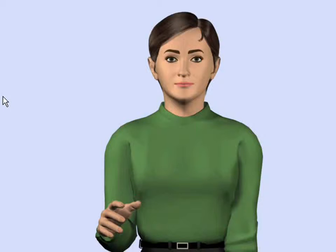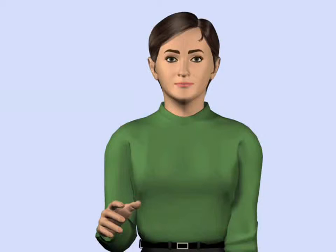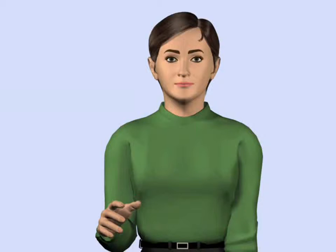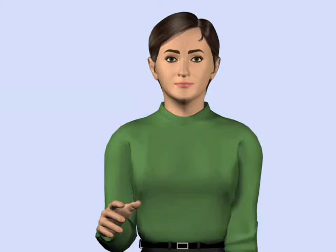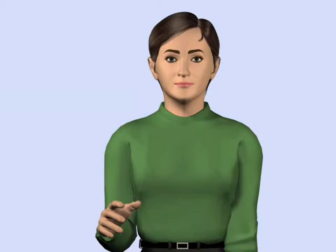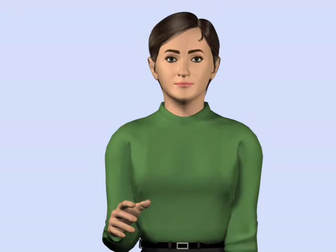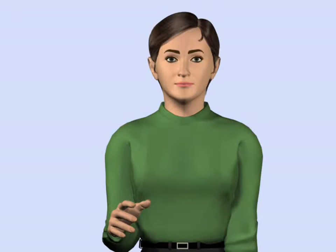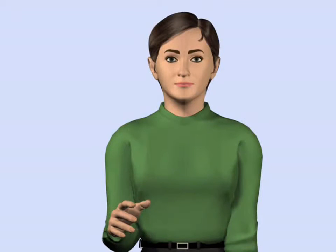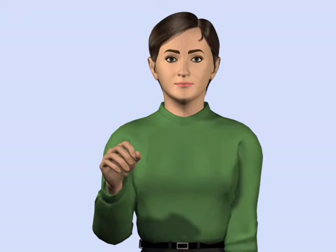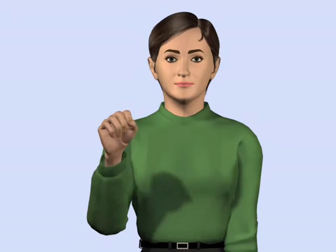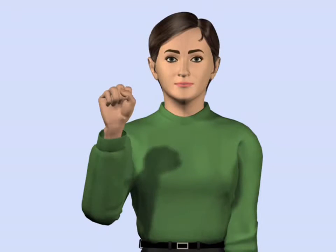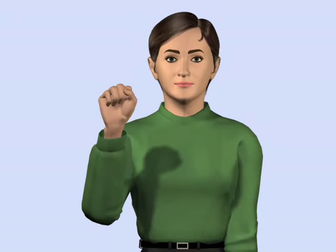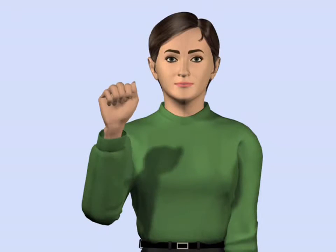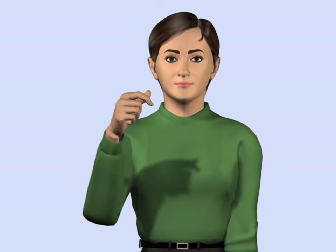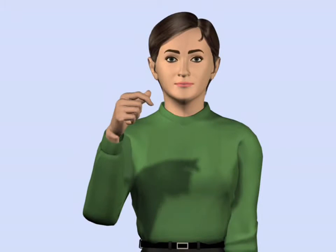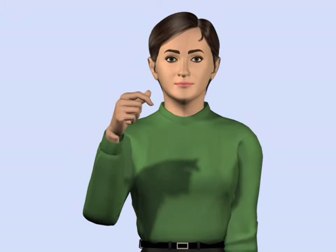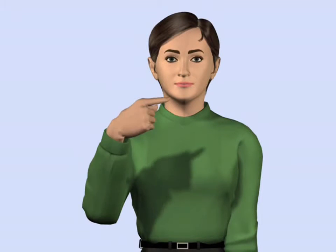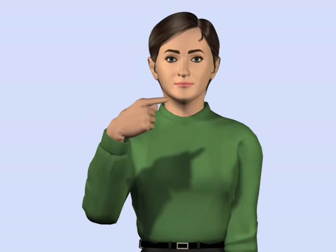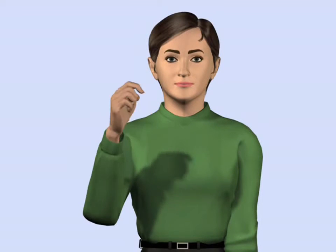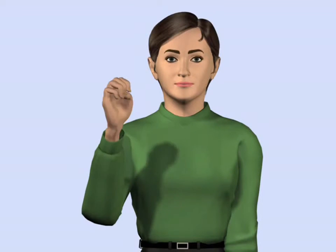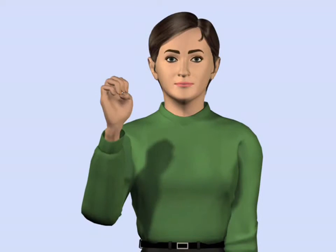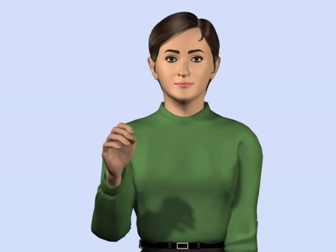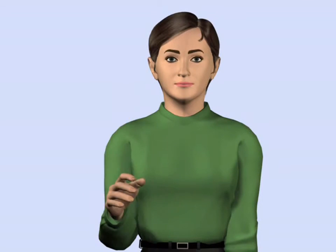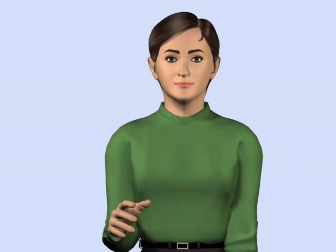sage